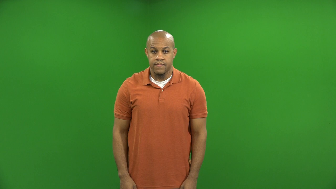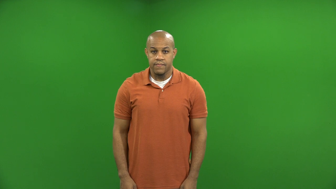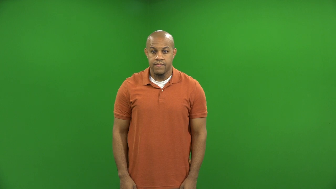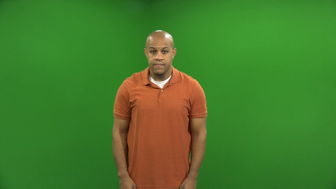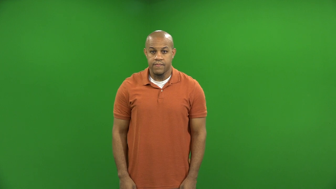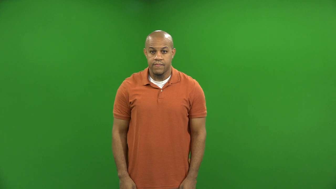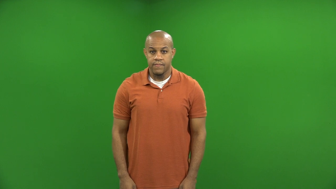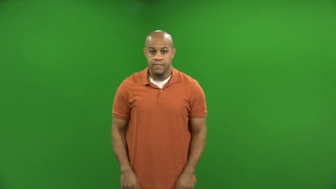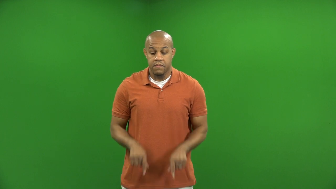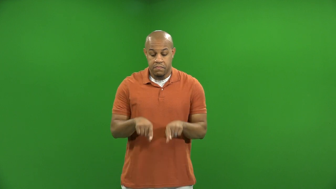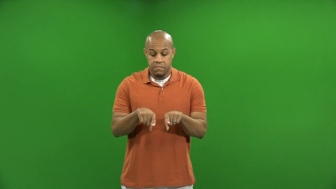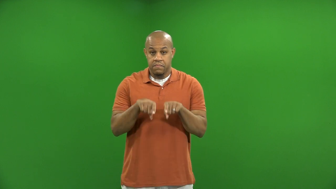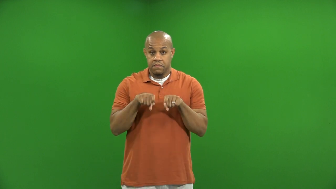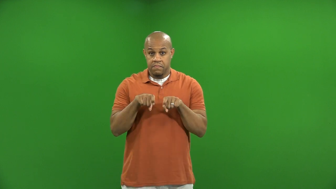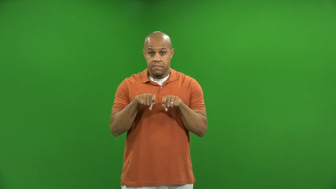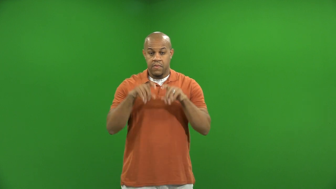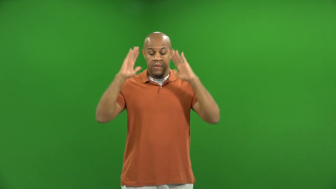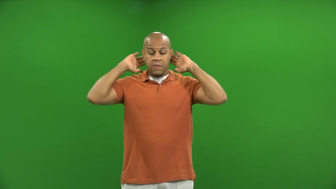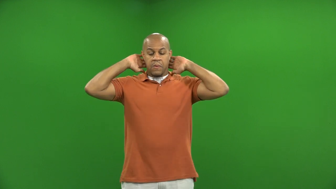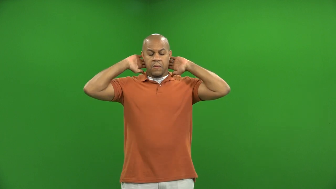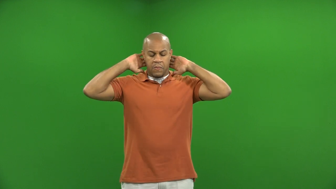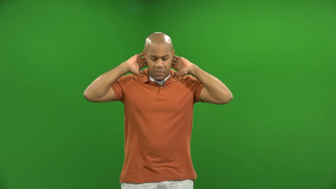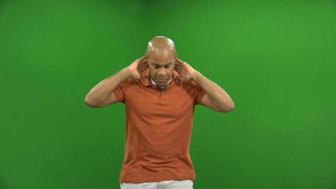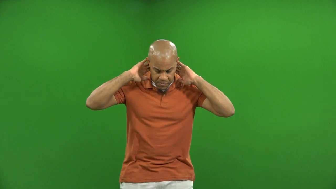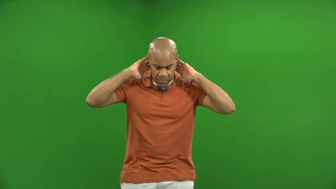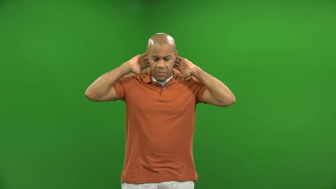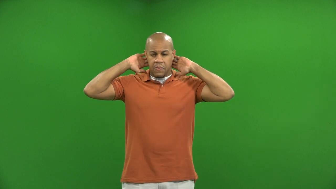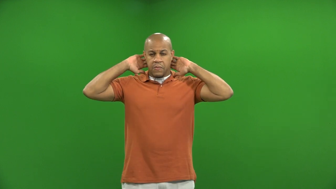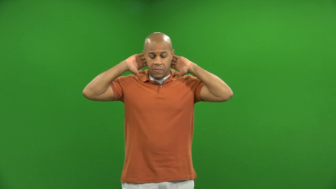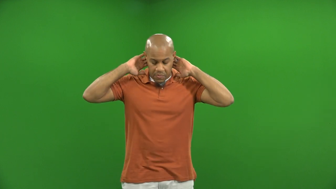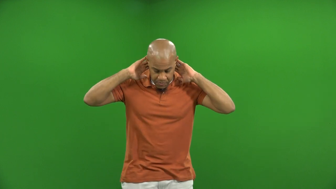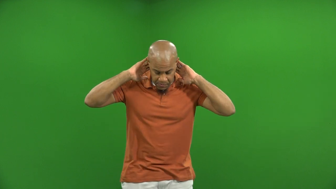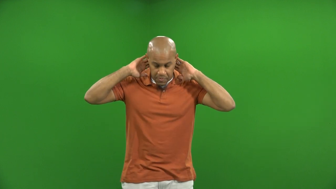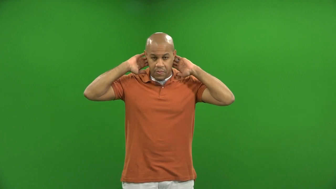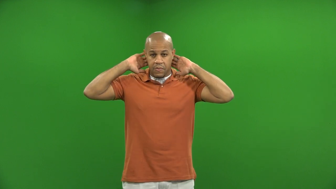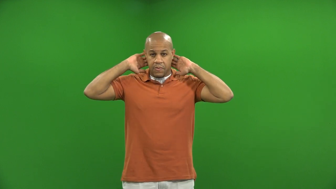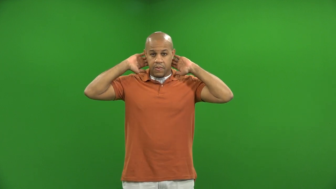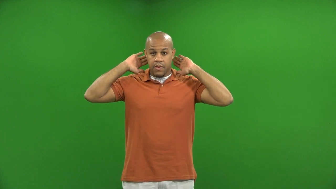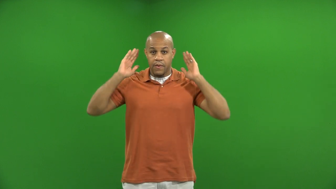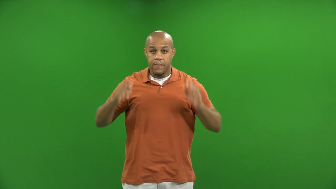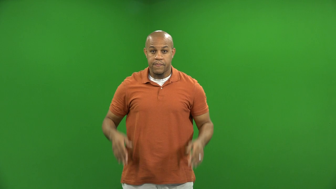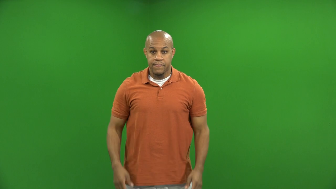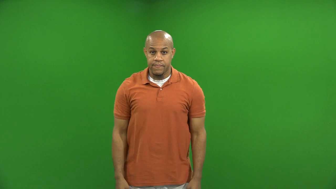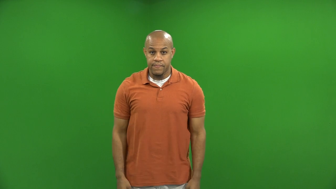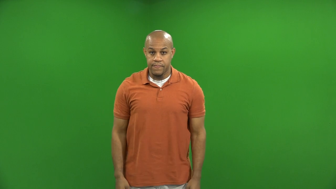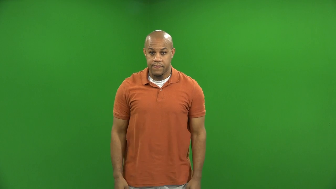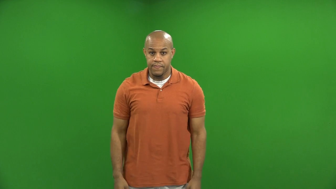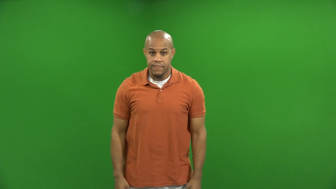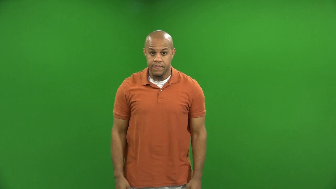Bent knee sit up